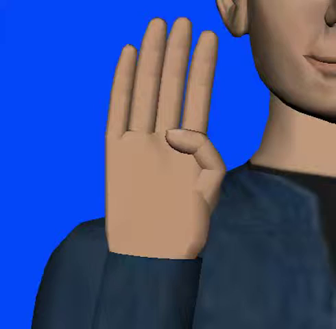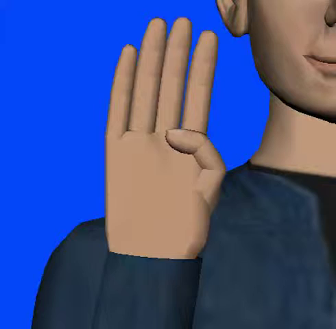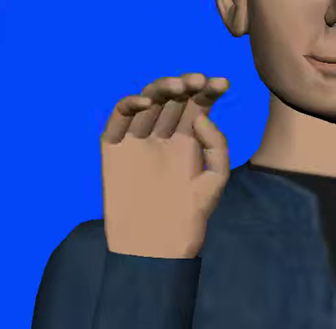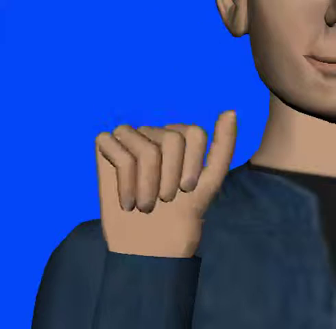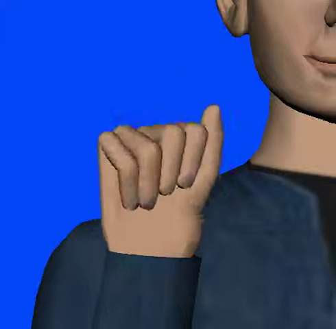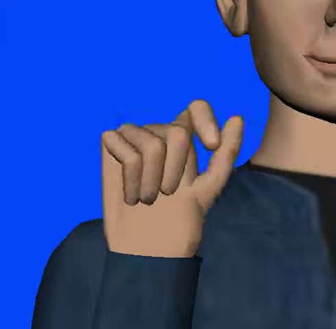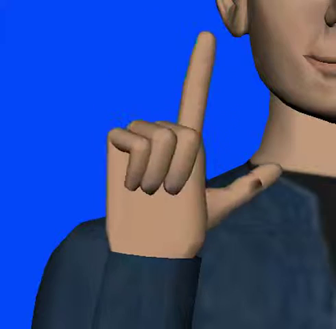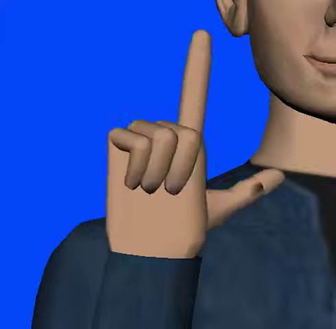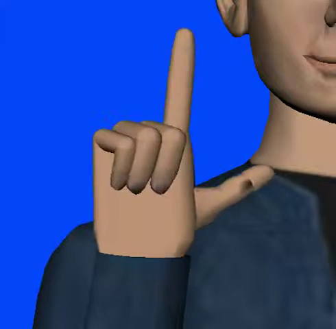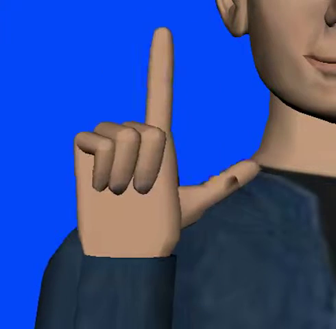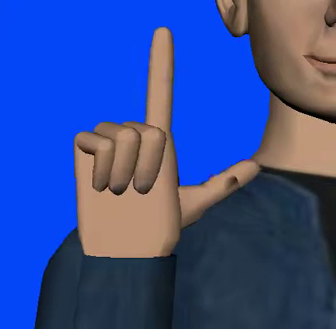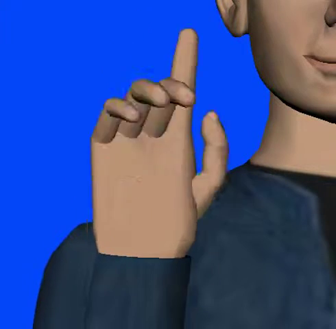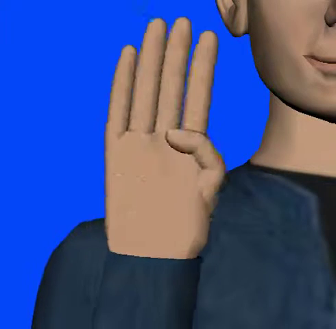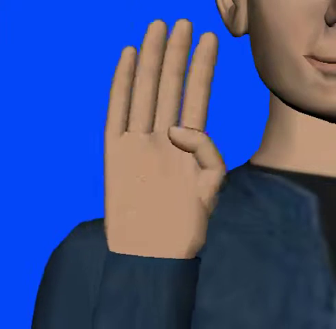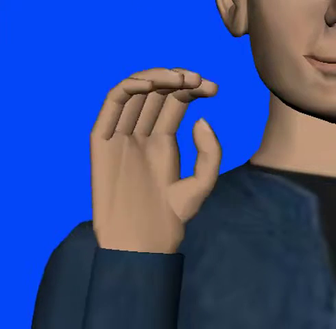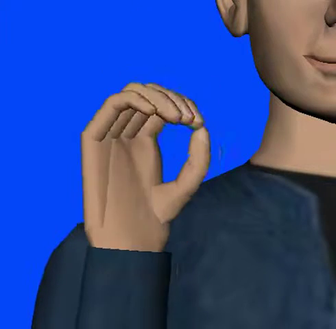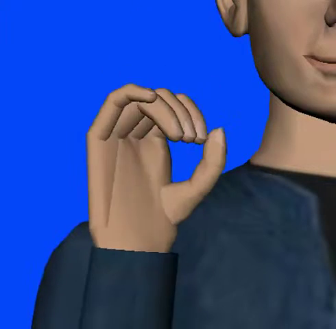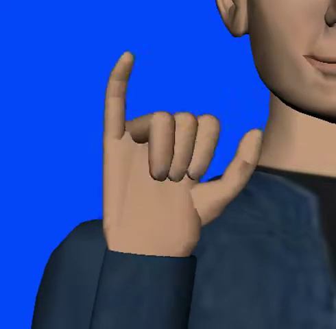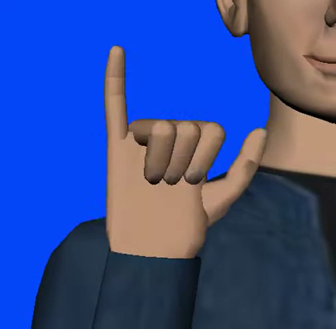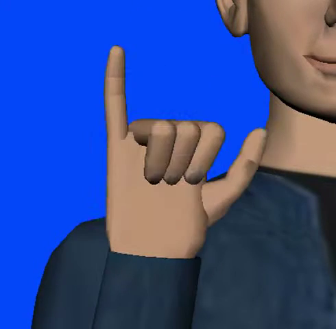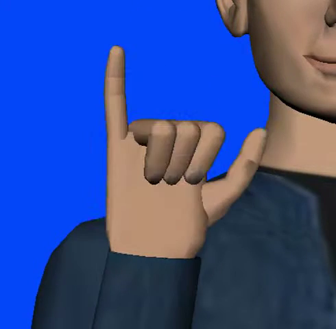ballboy